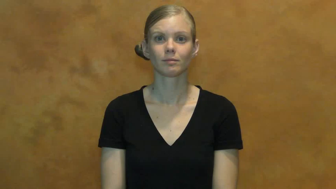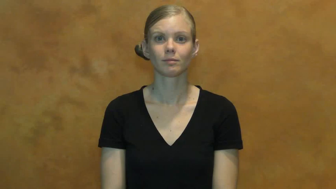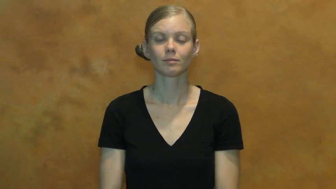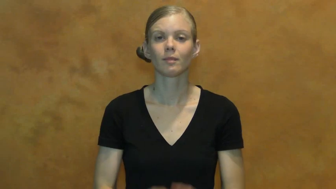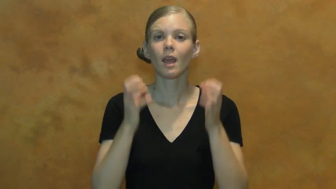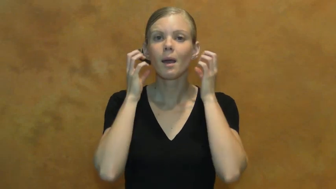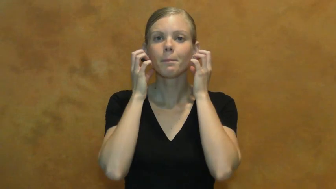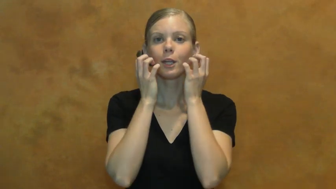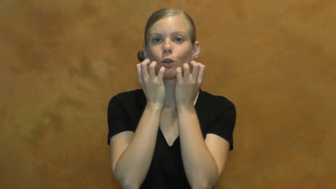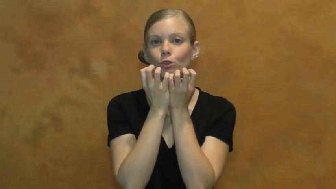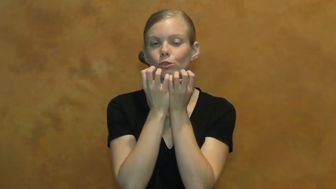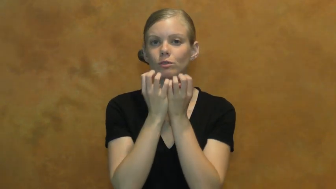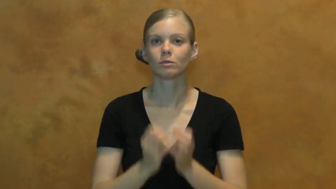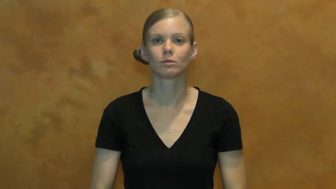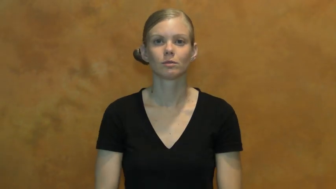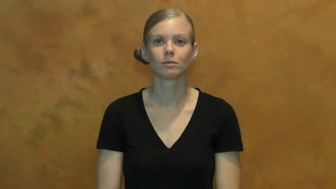beard